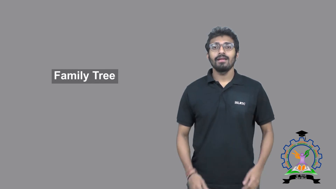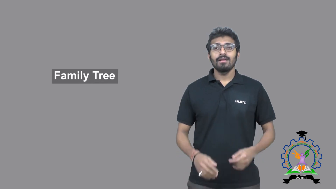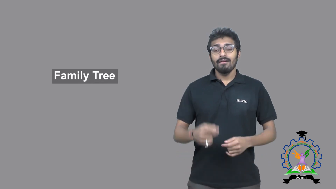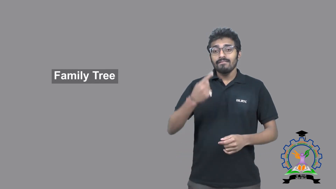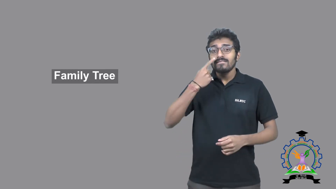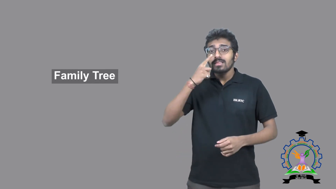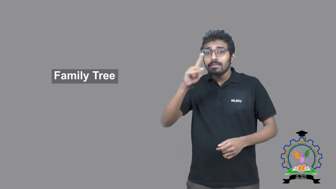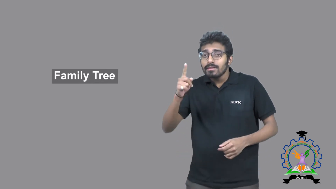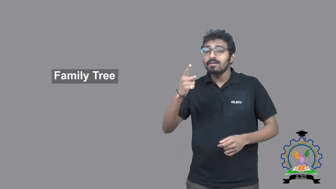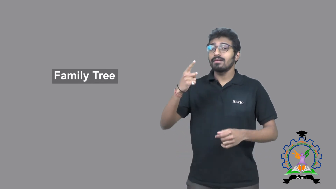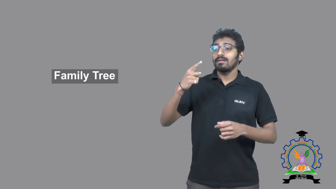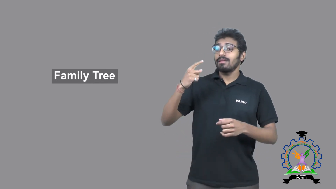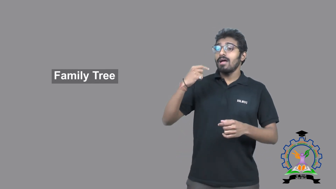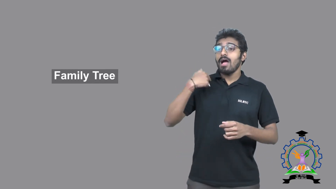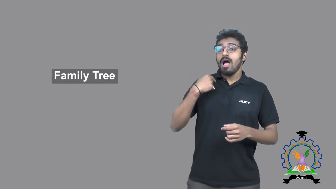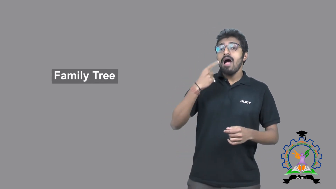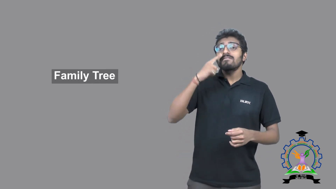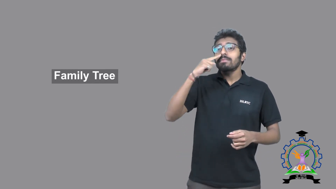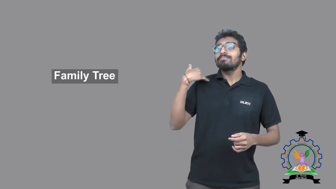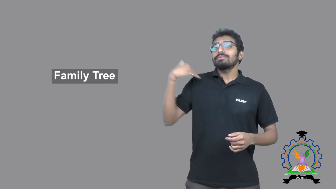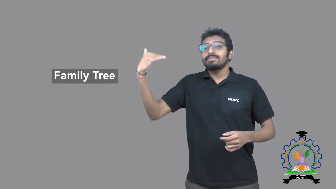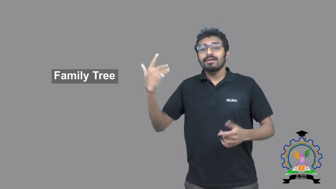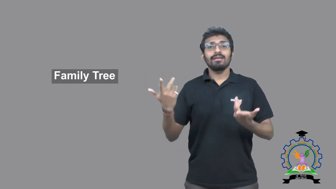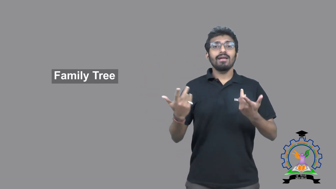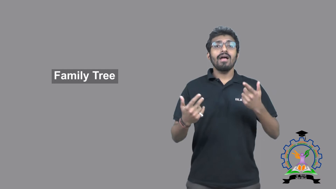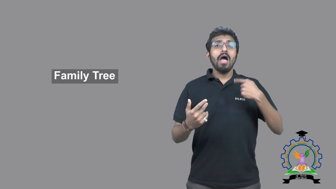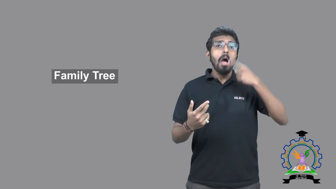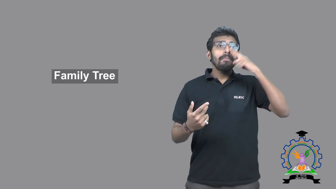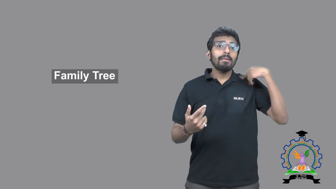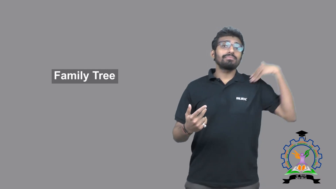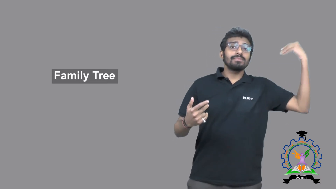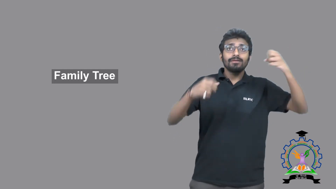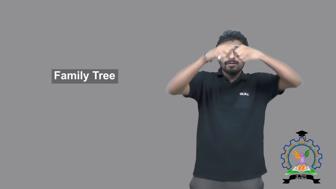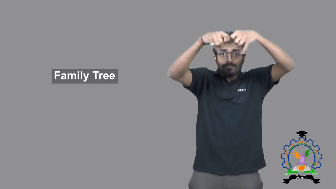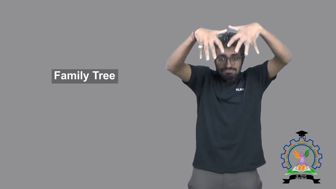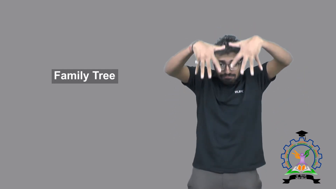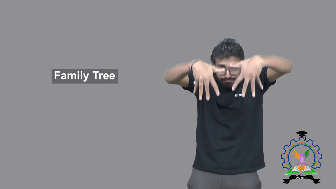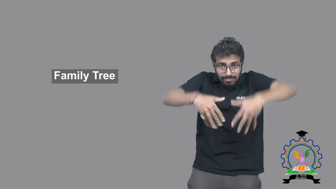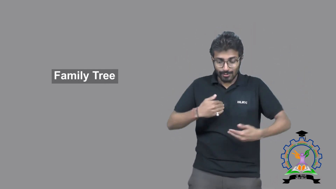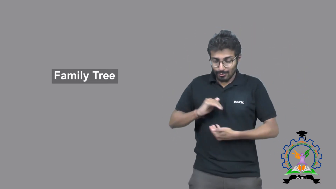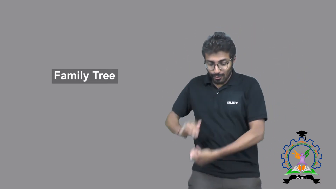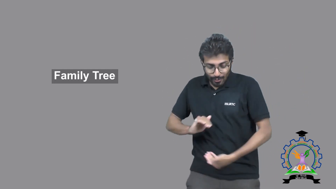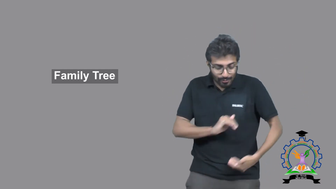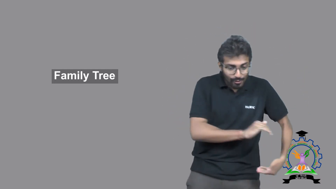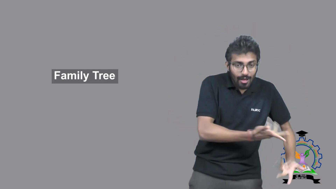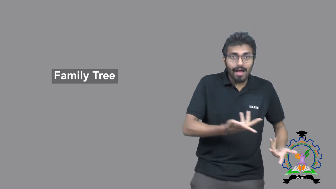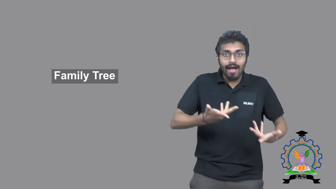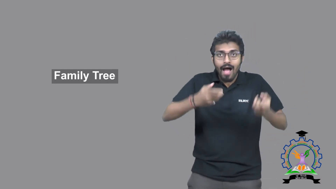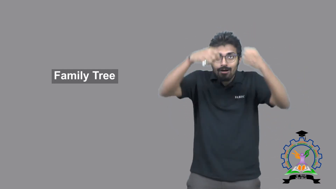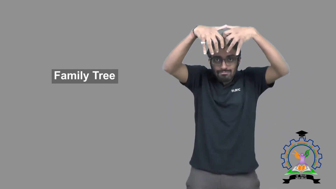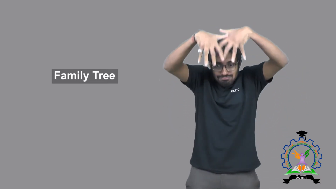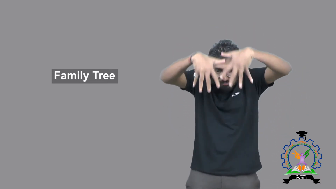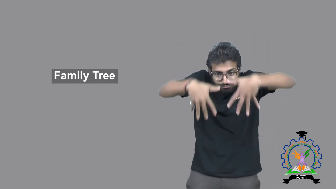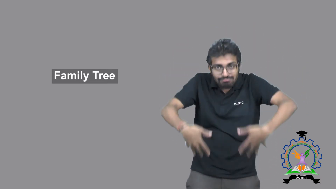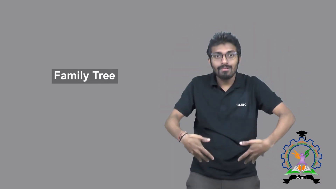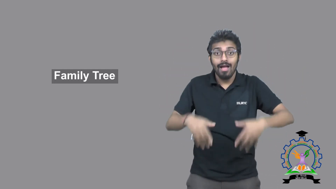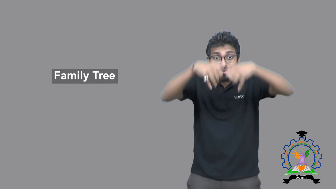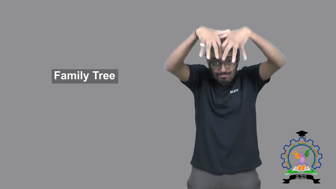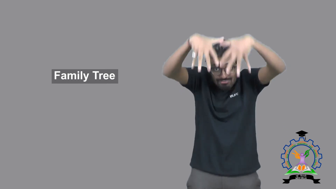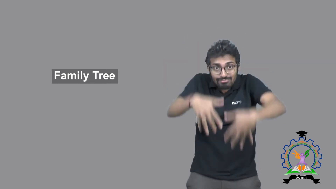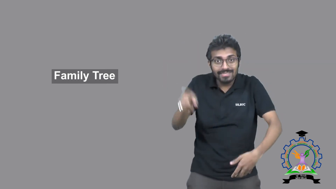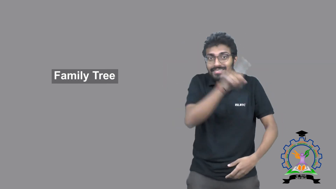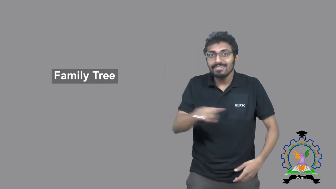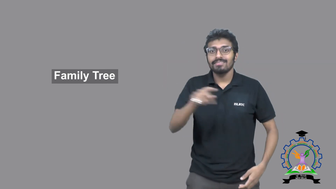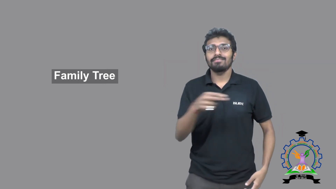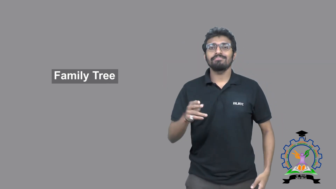Family Tree